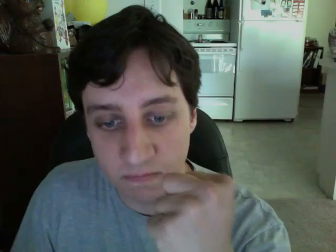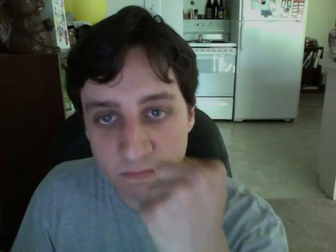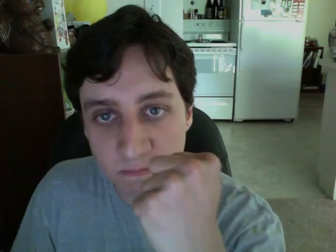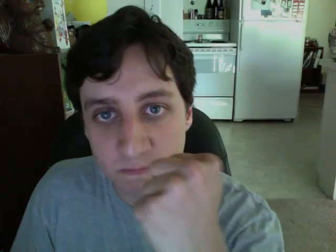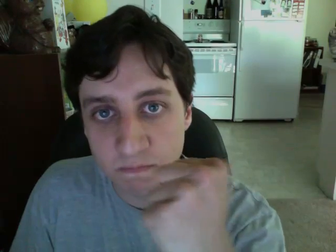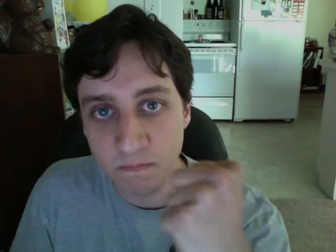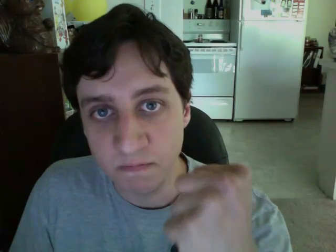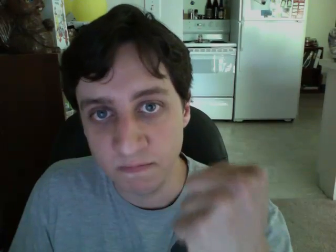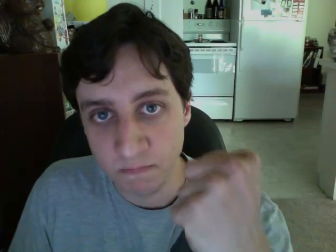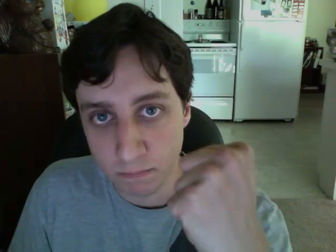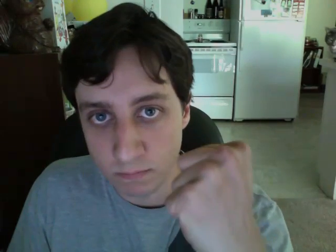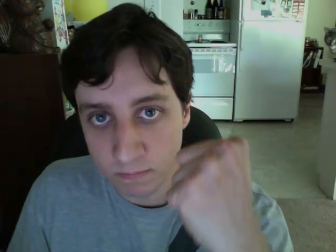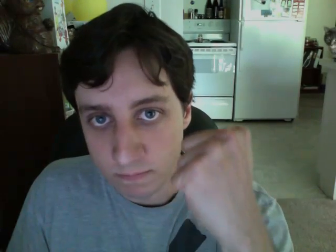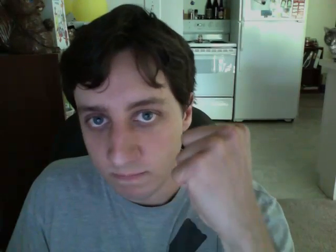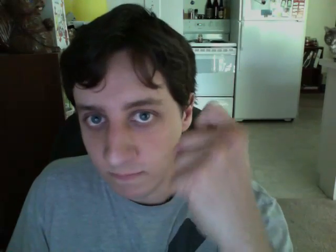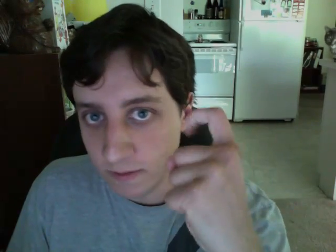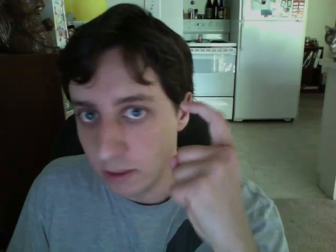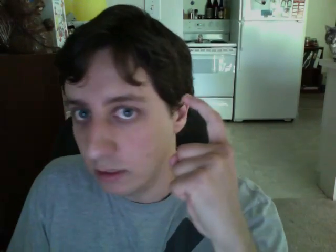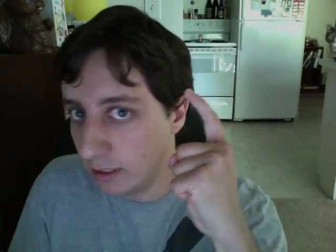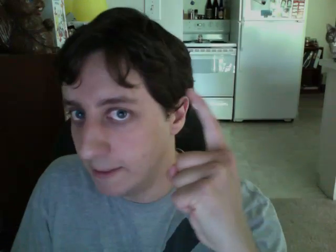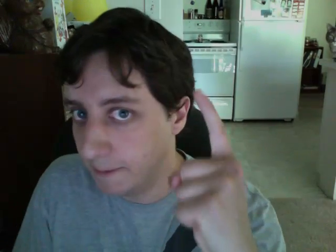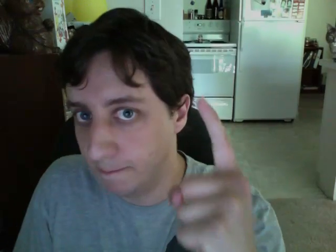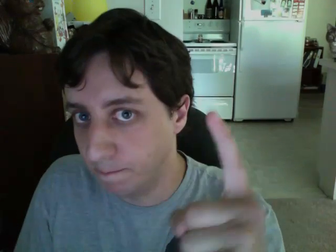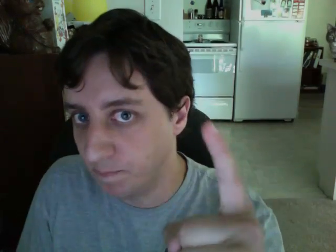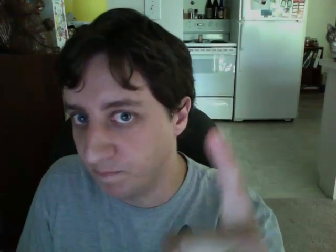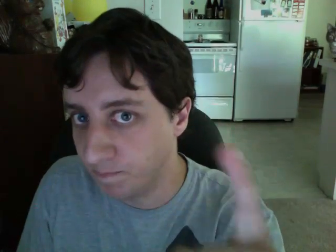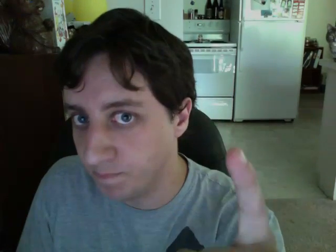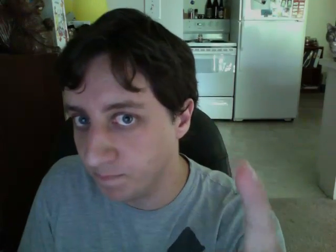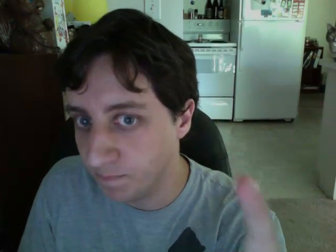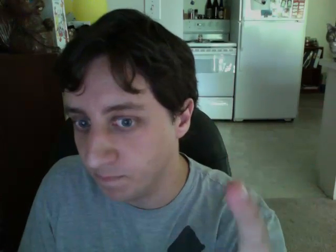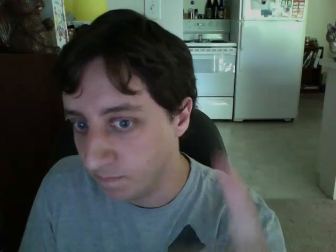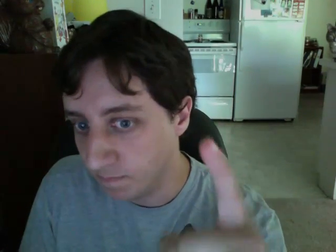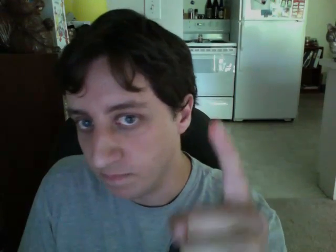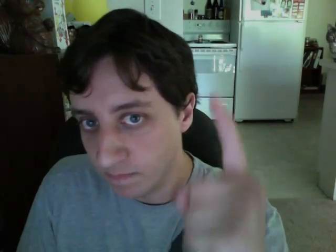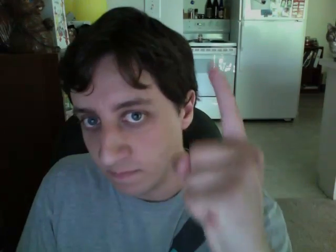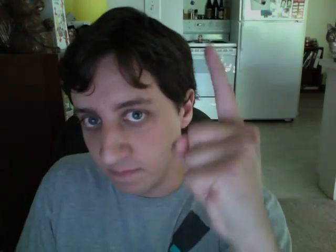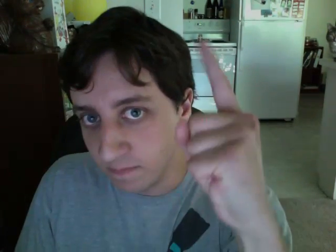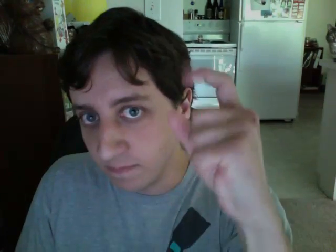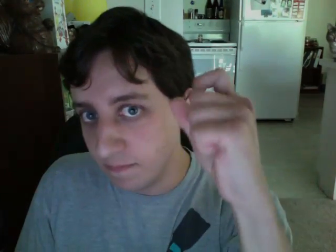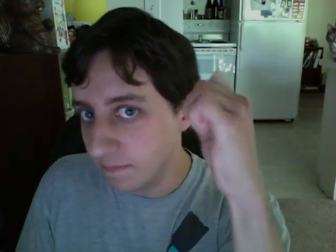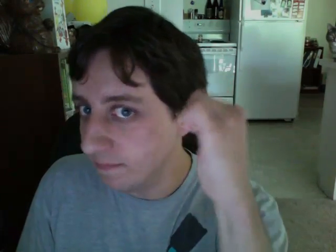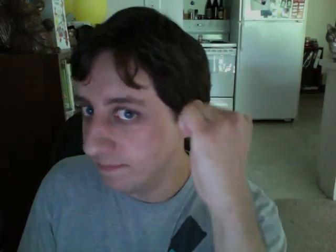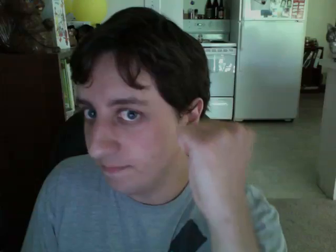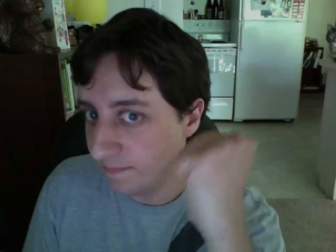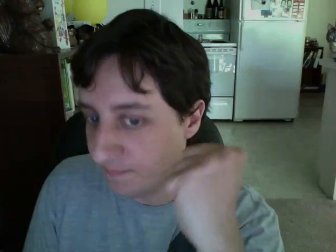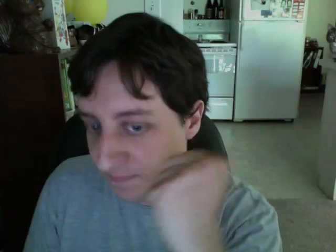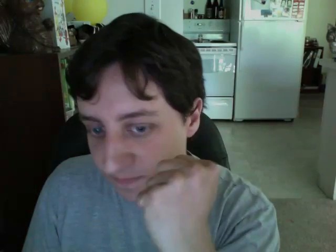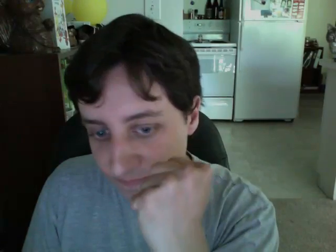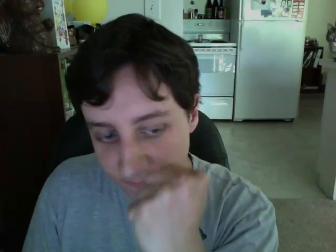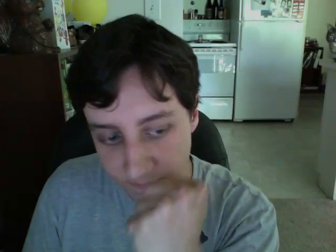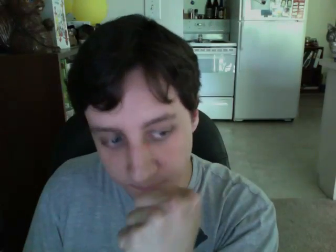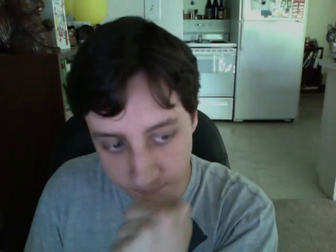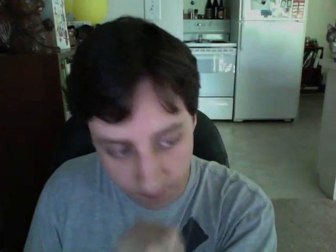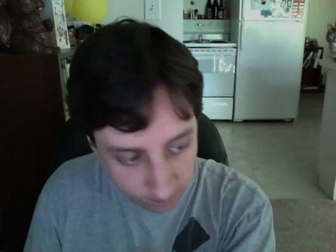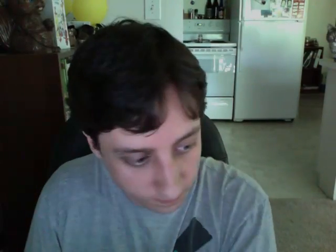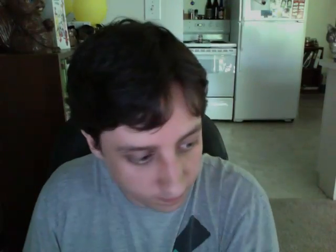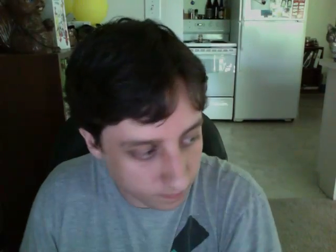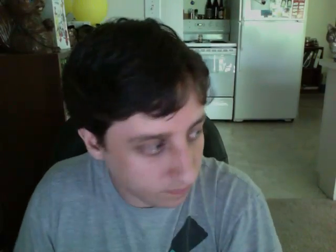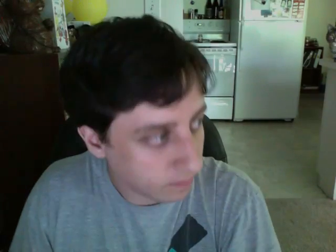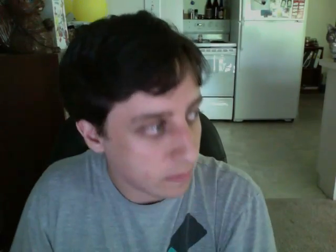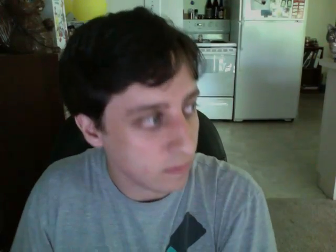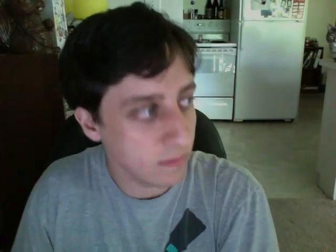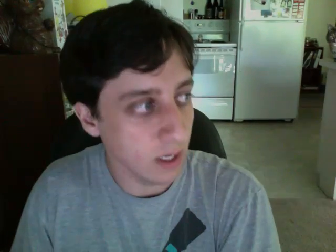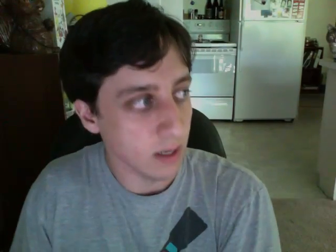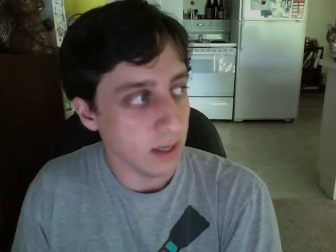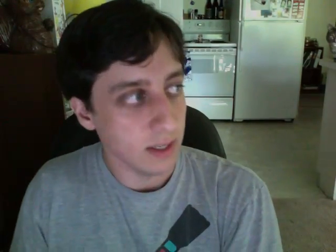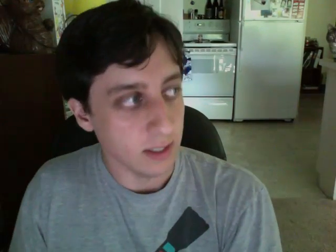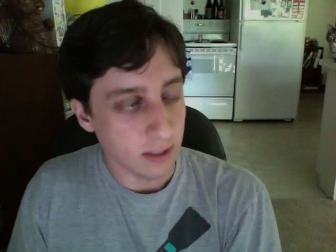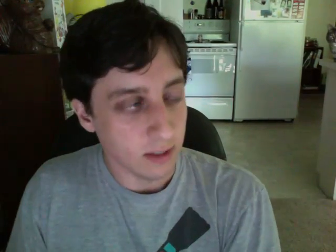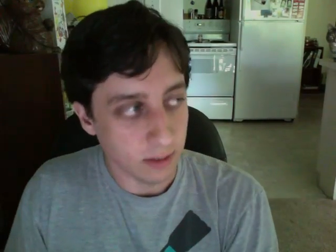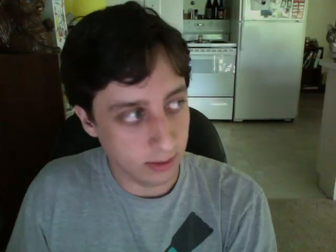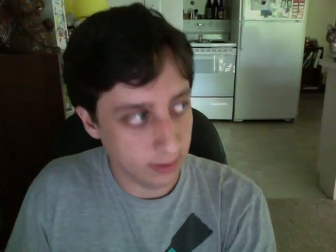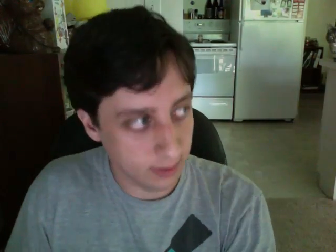Angry